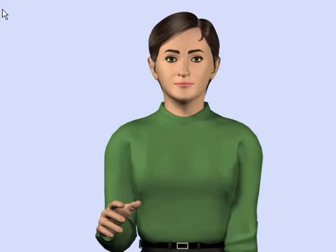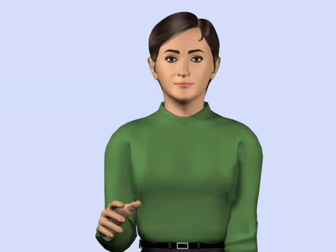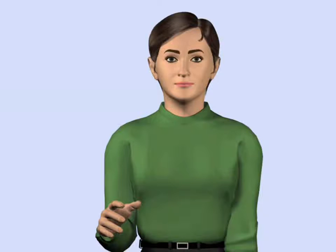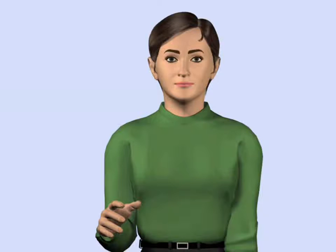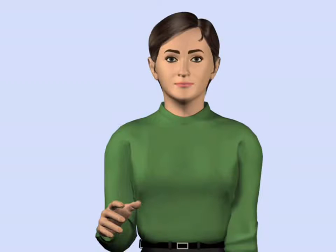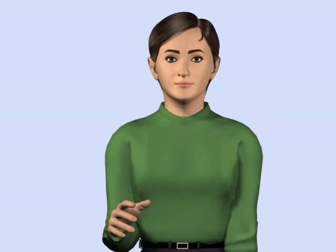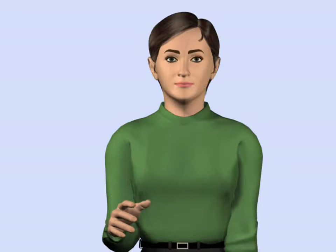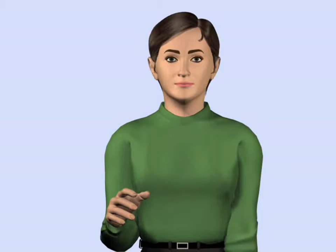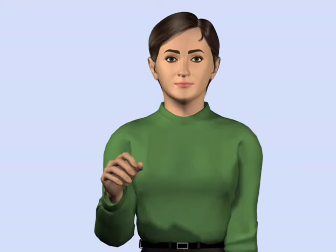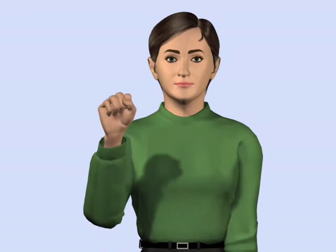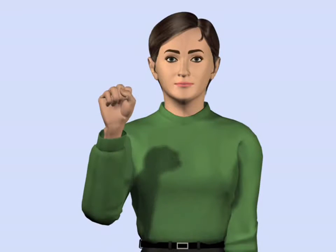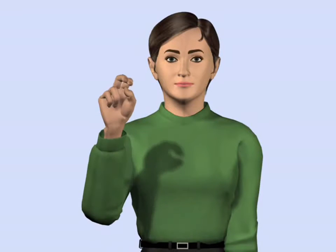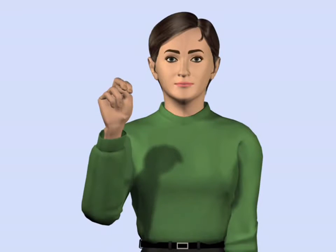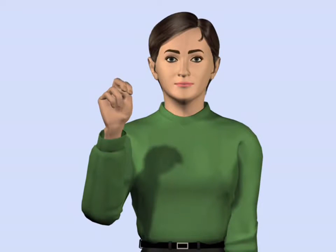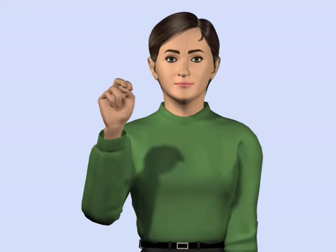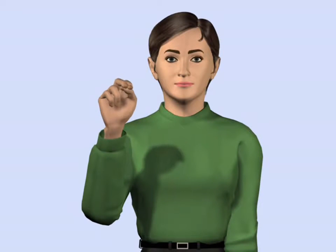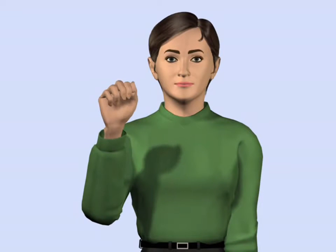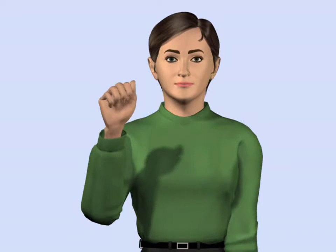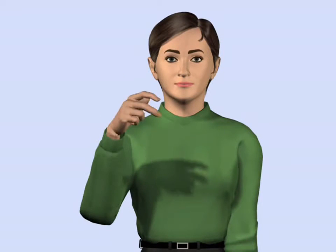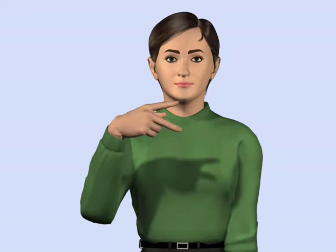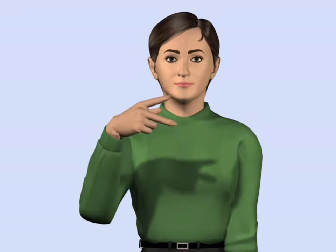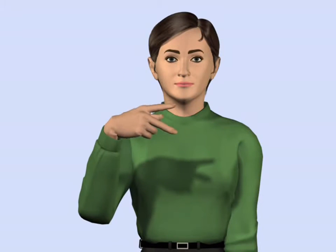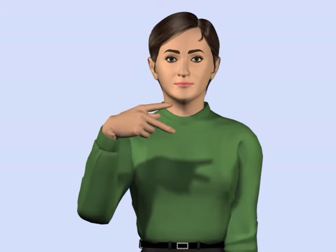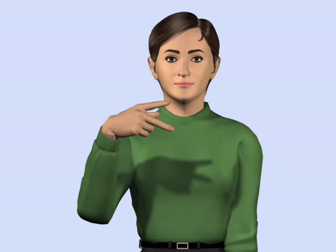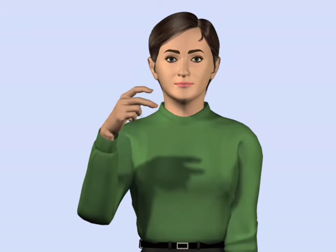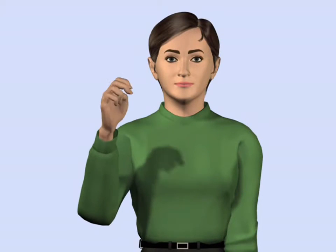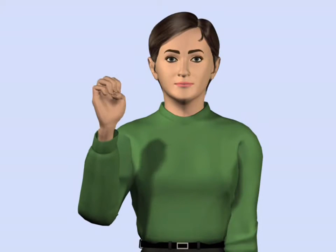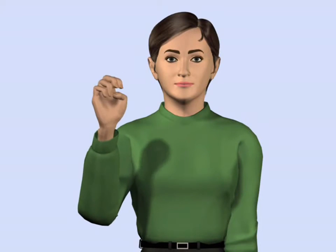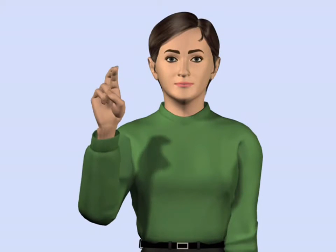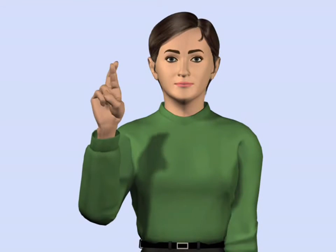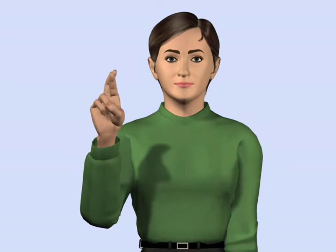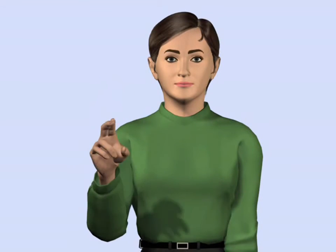snapper